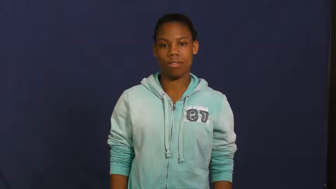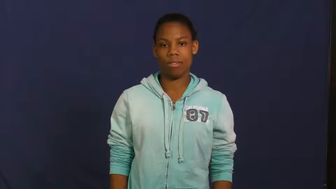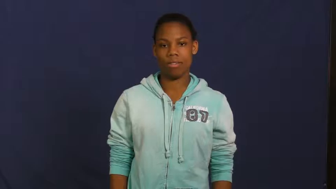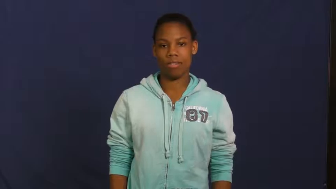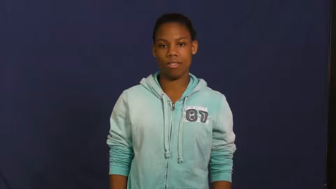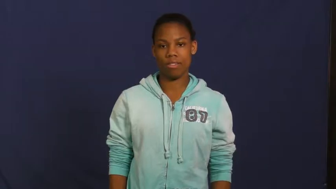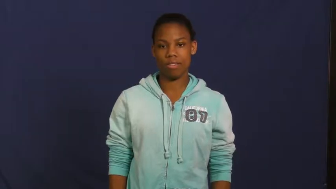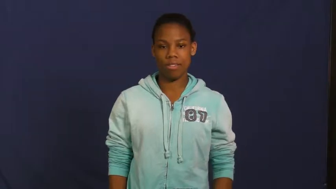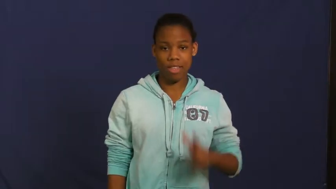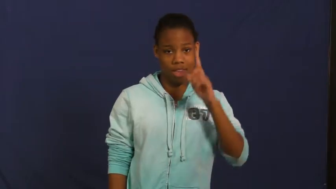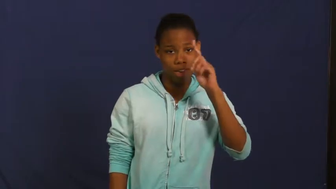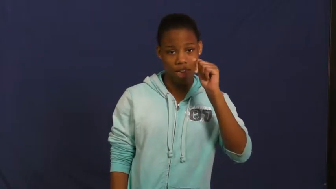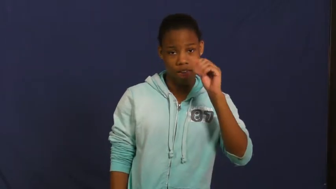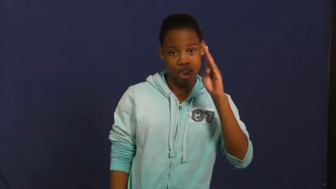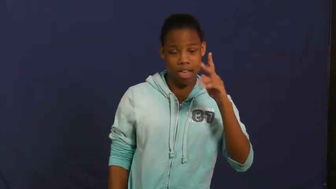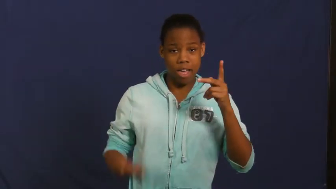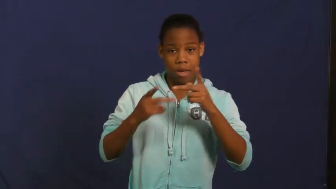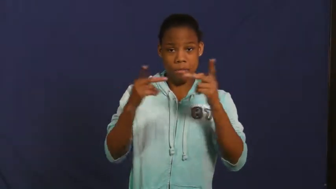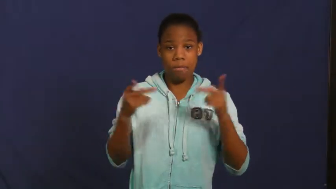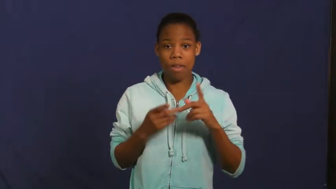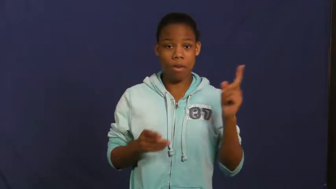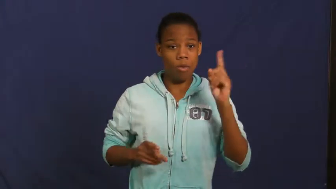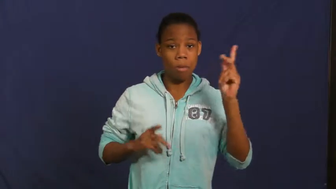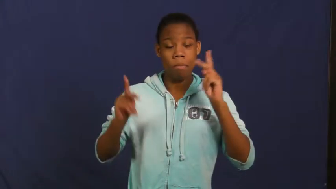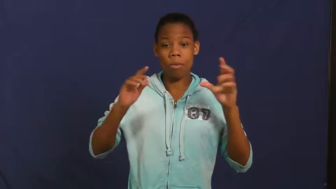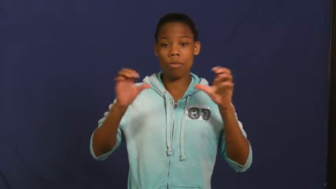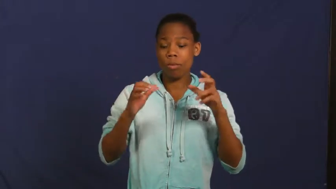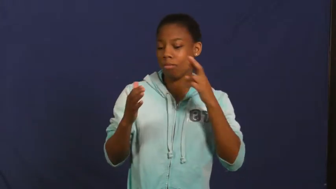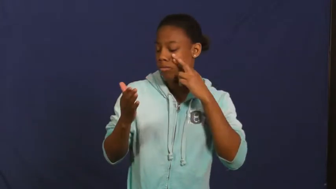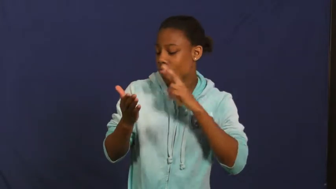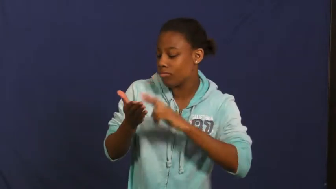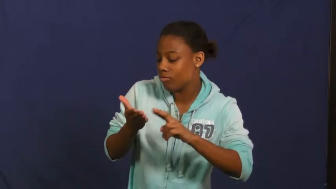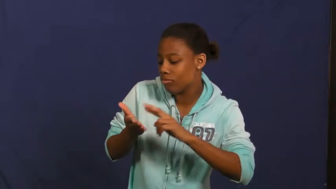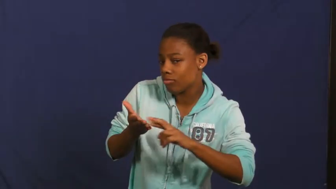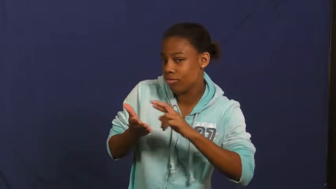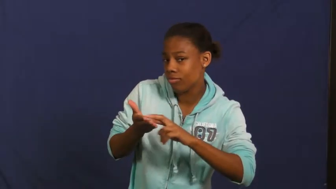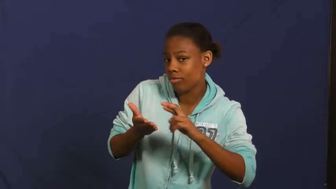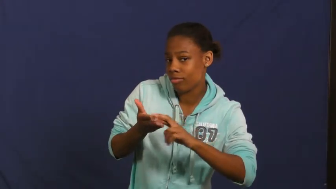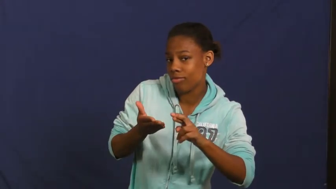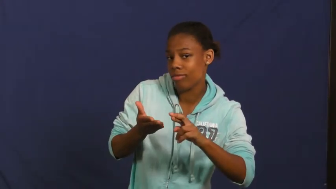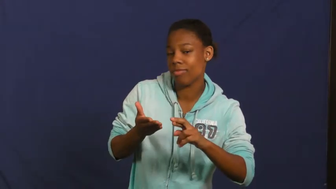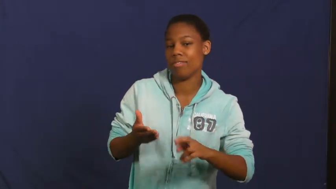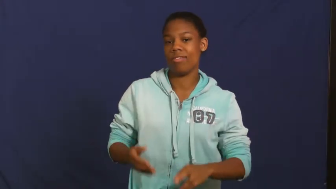laboratory